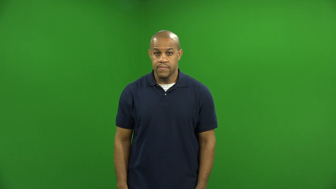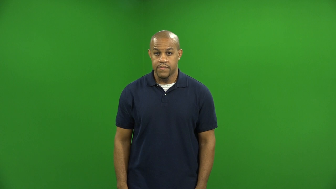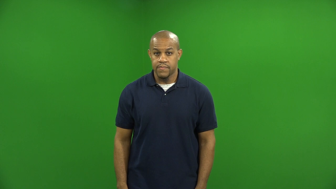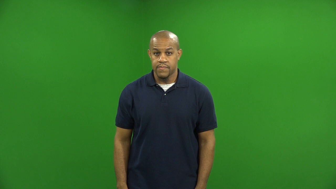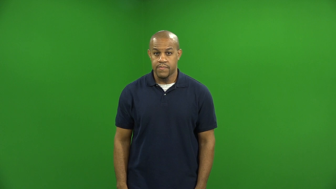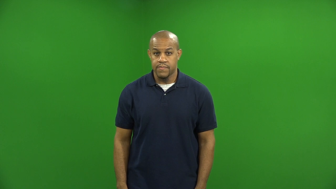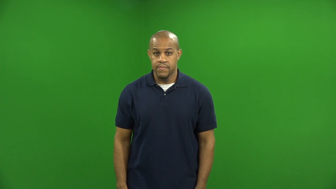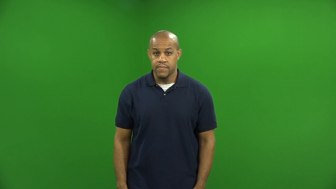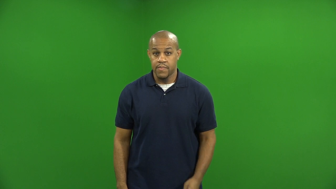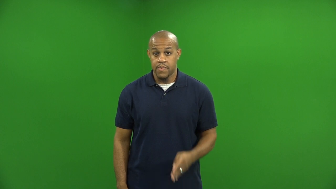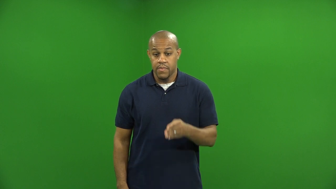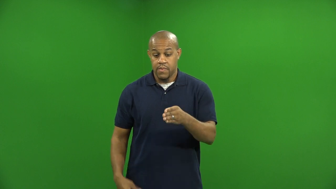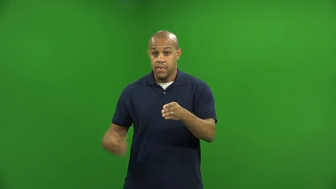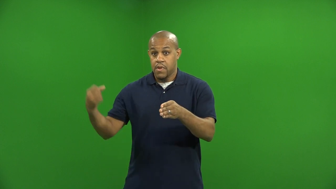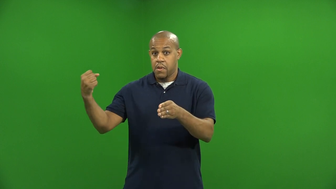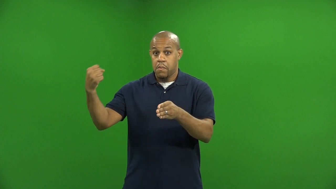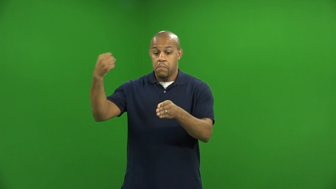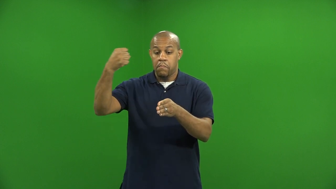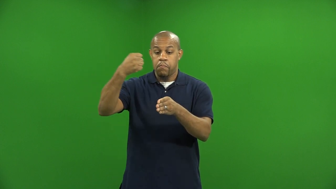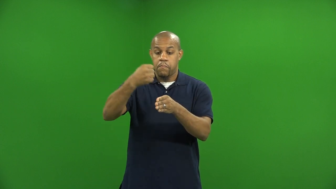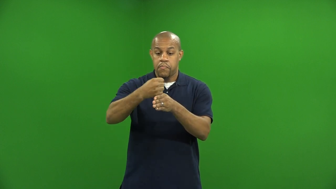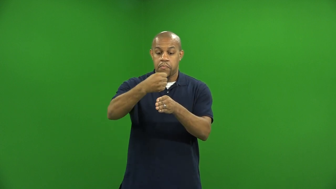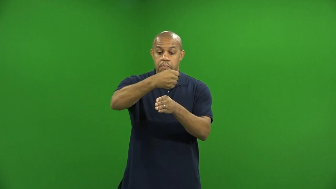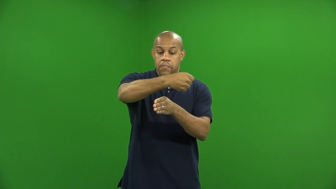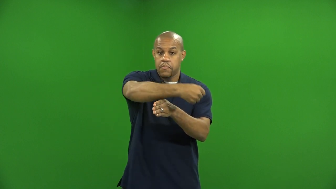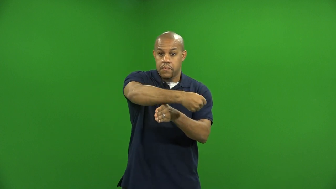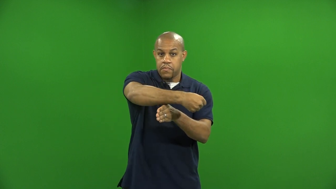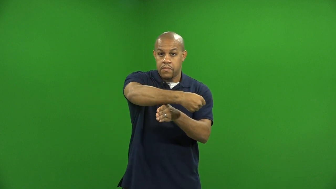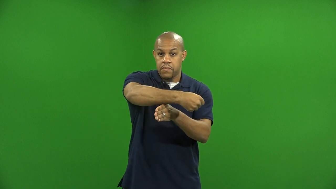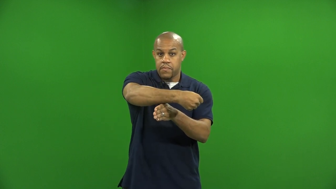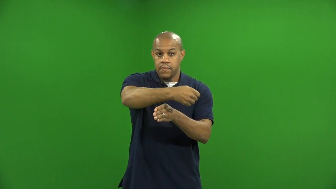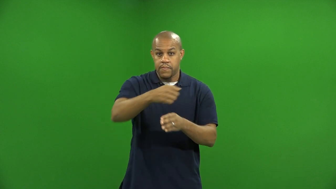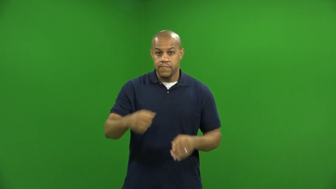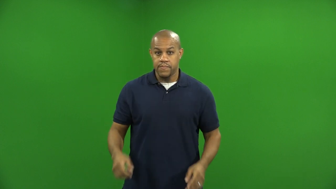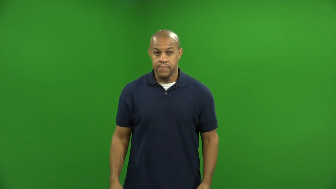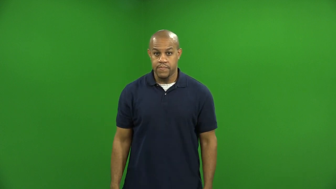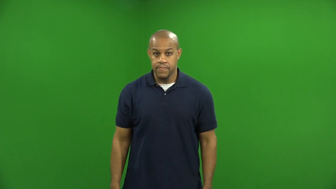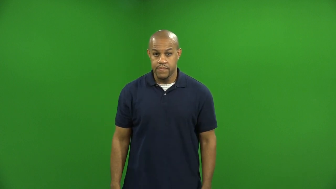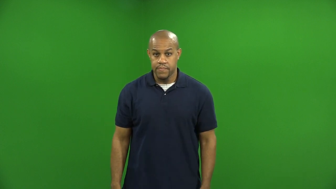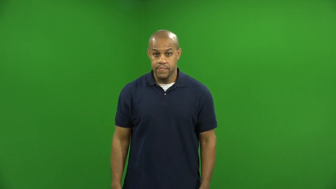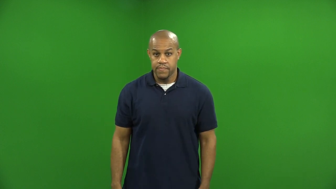Ball hits net and goes over